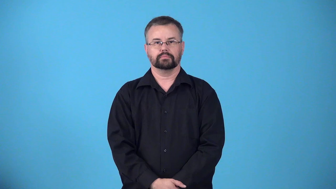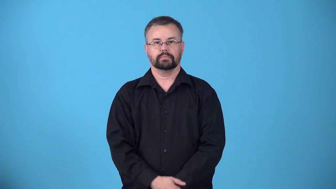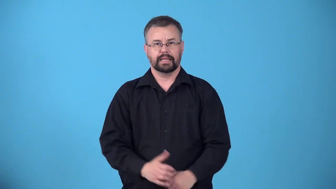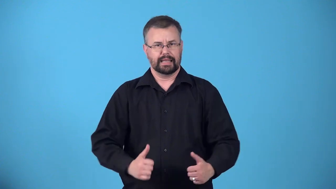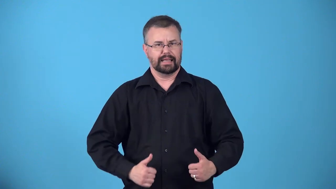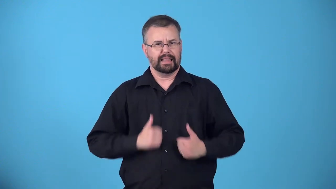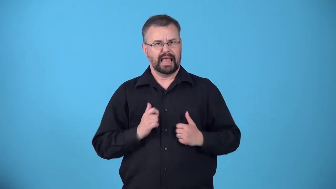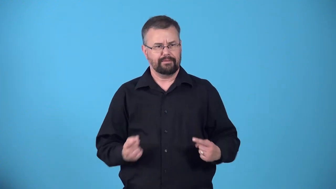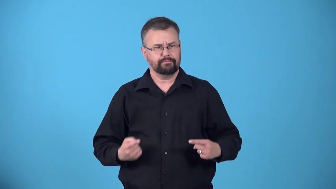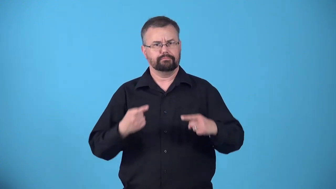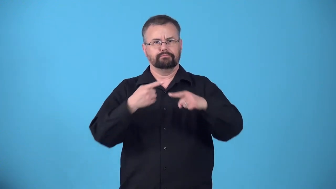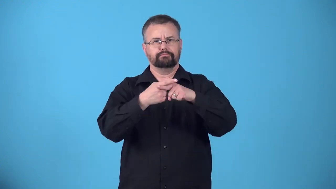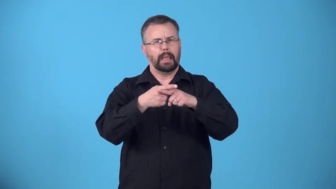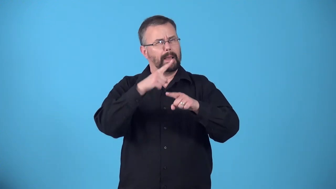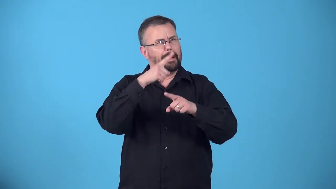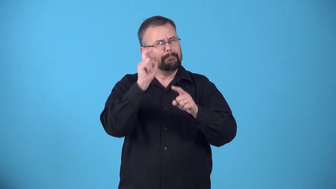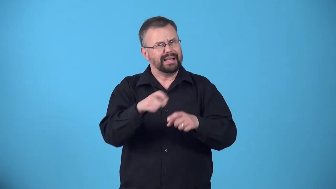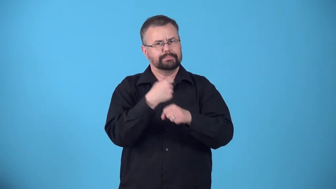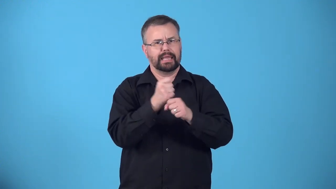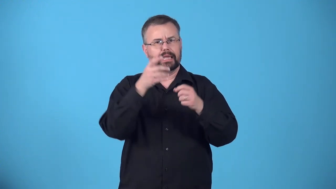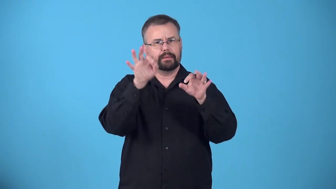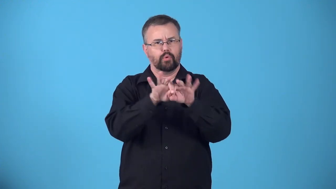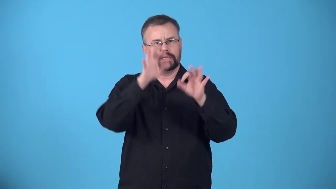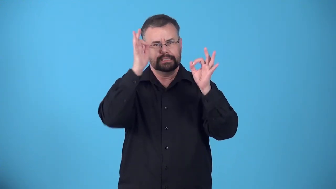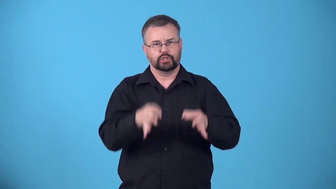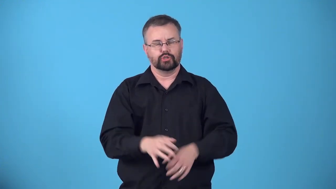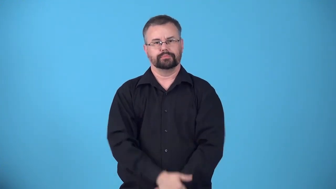at the crossroads